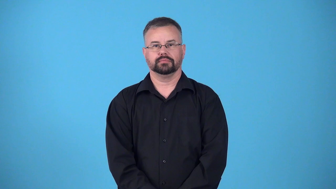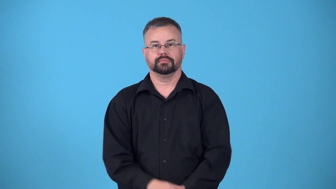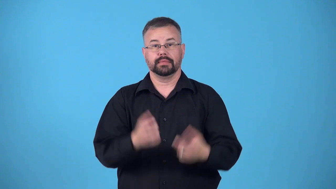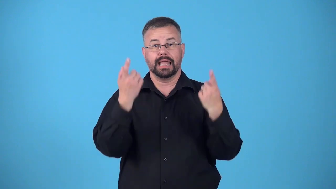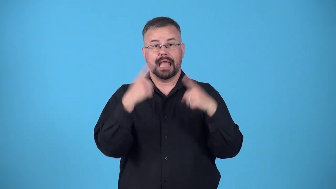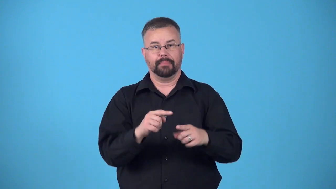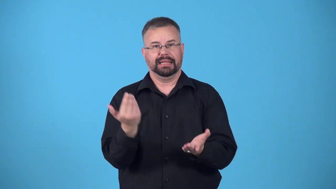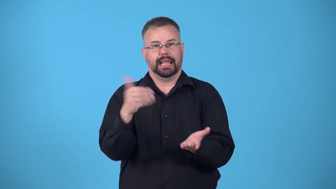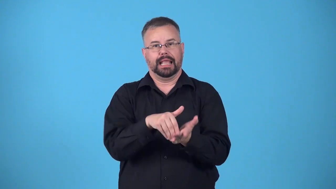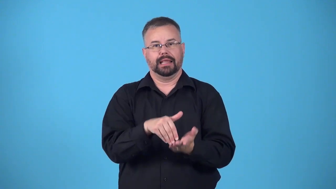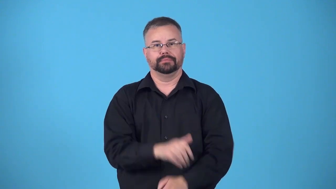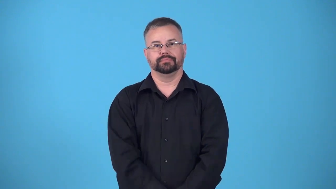reoccur, return